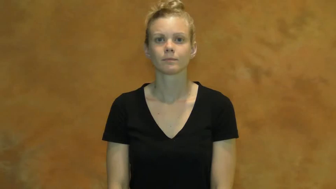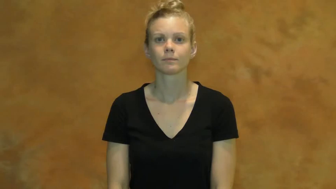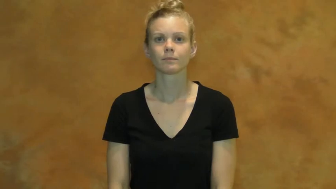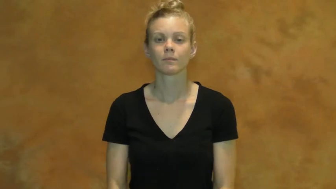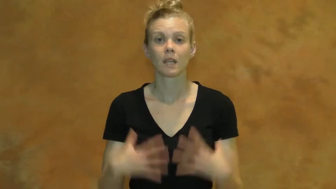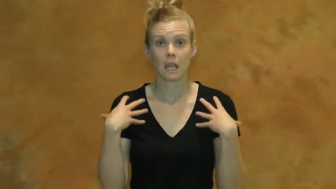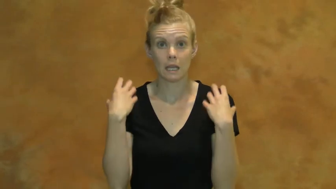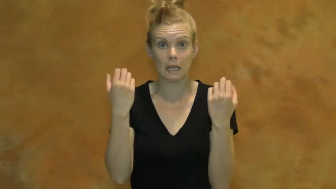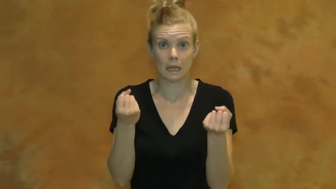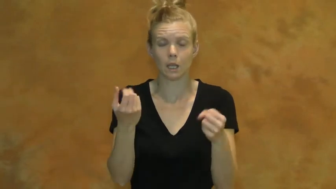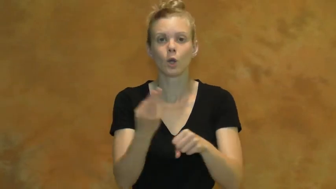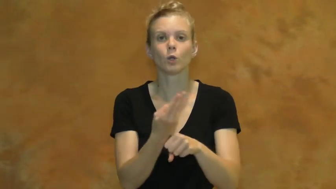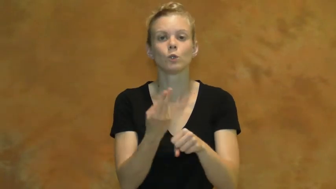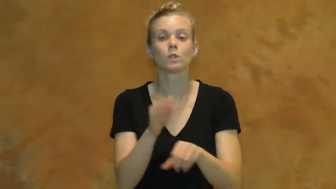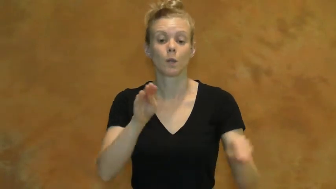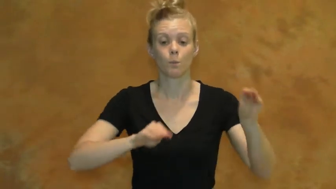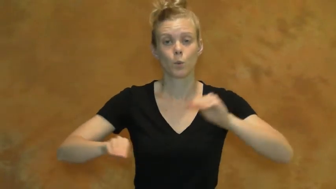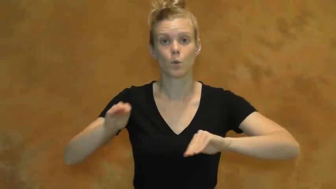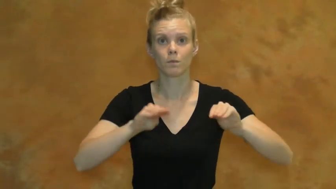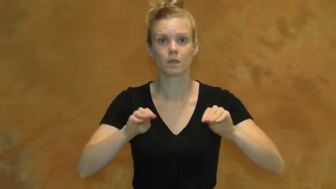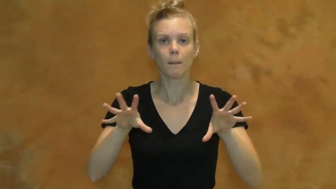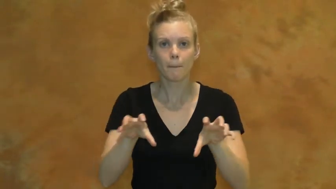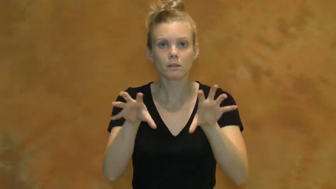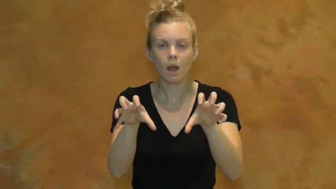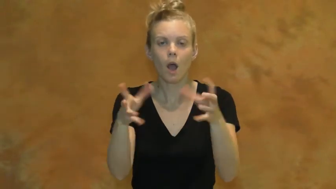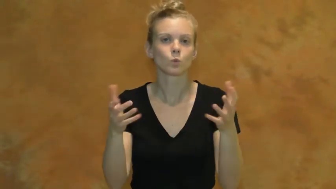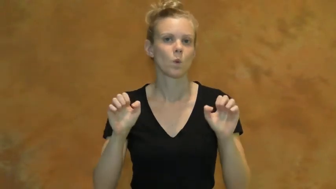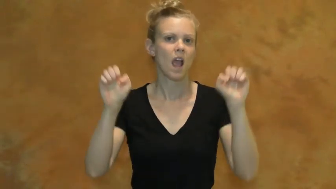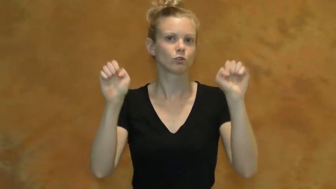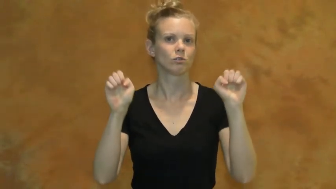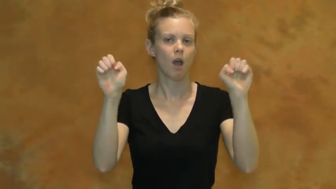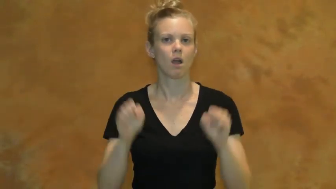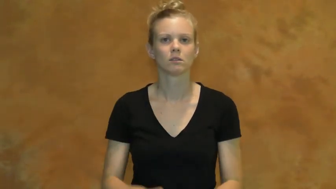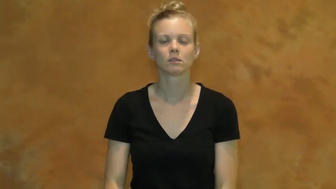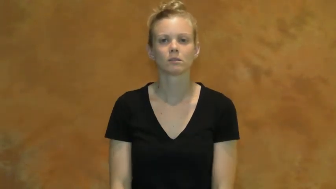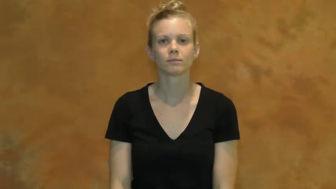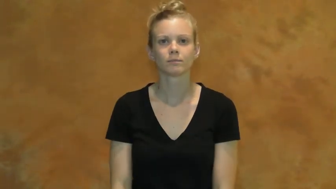physical therapy